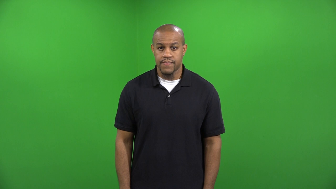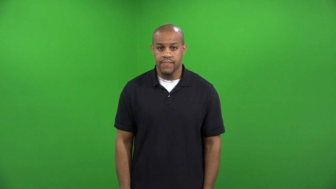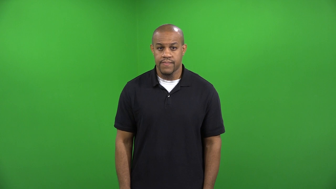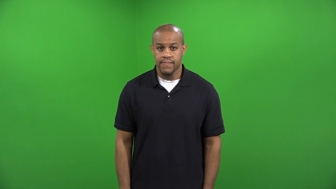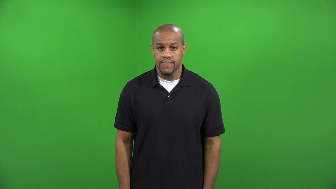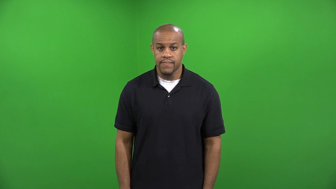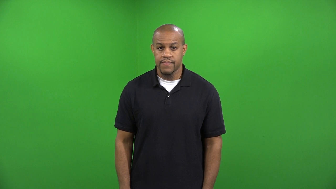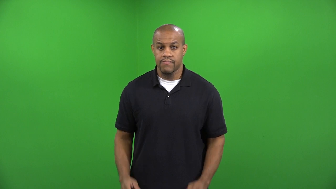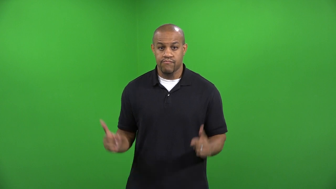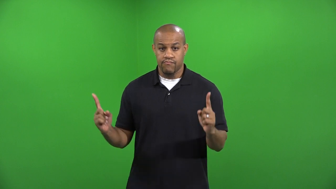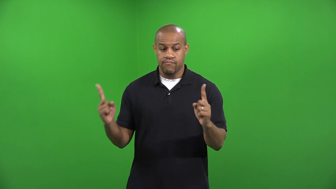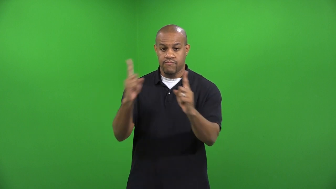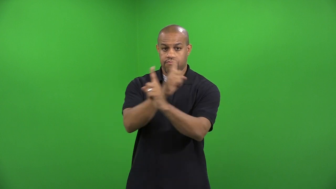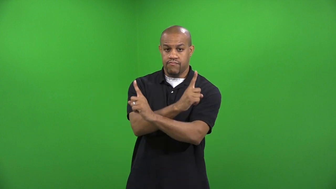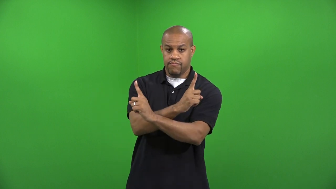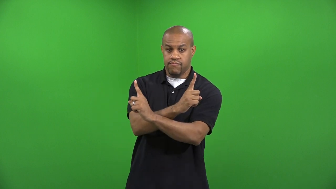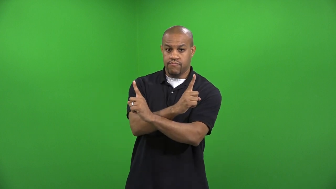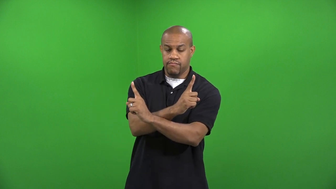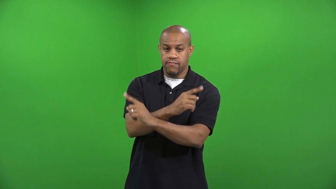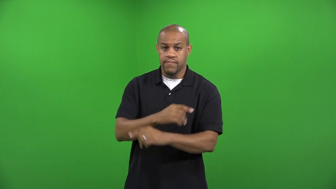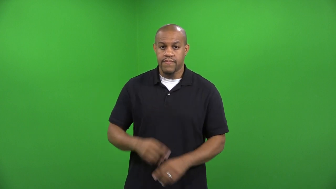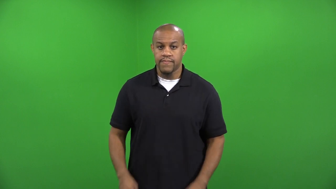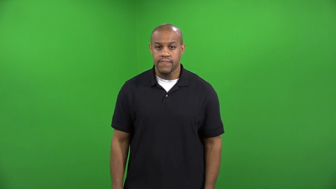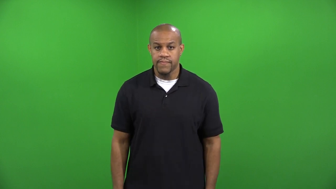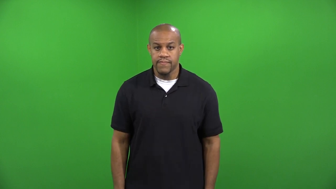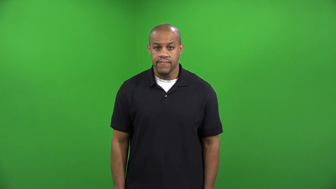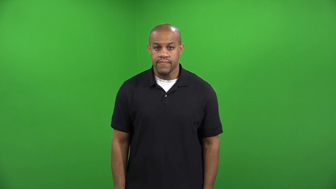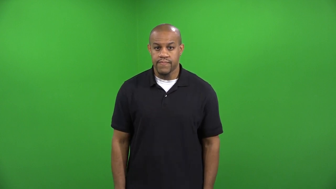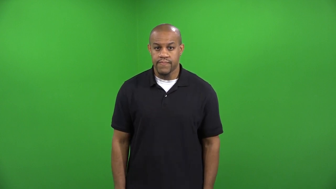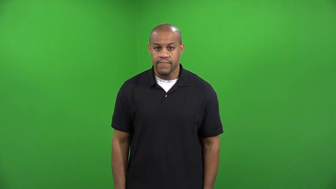Reliever